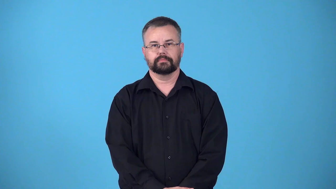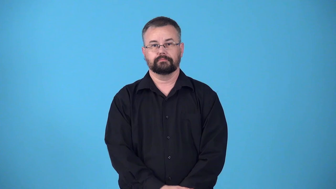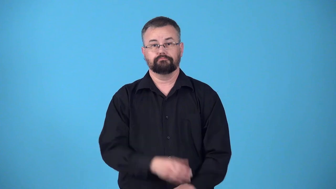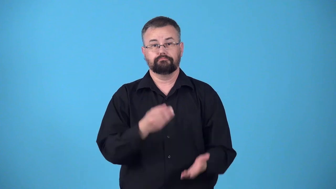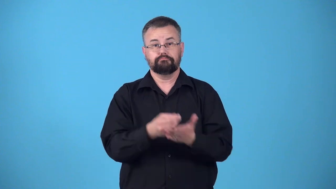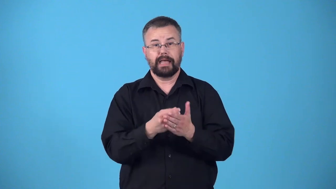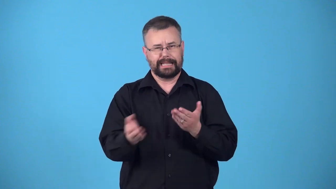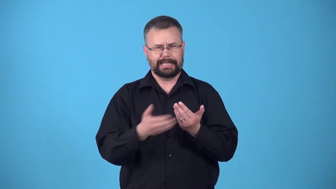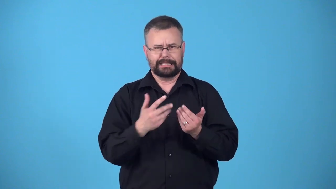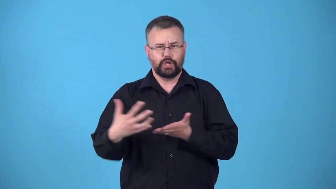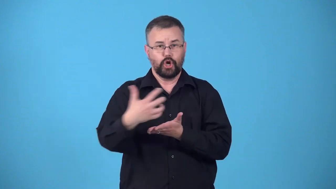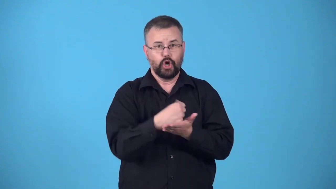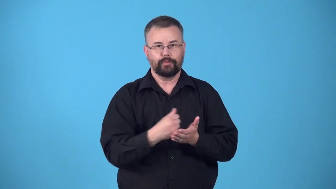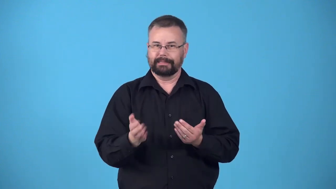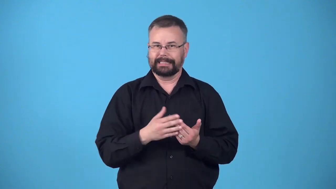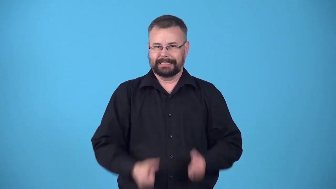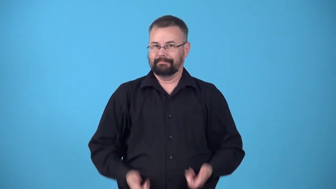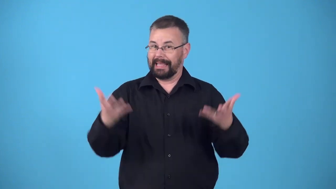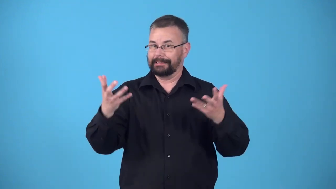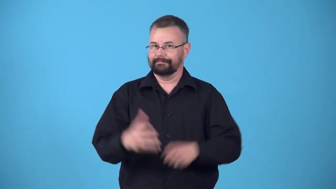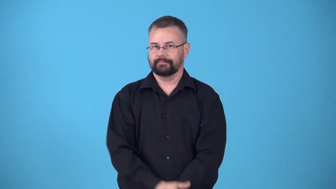easy come, easy go